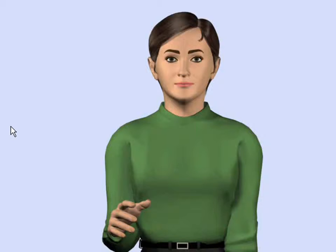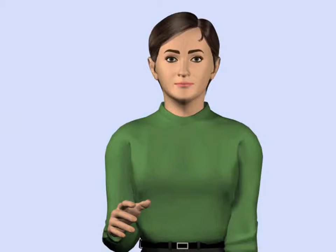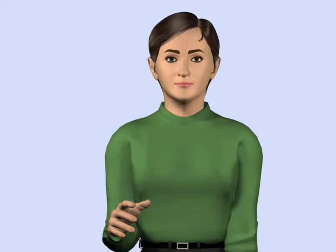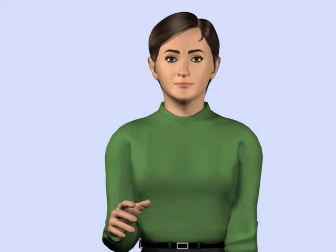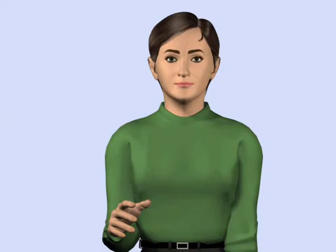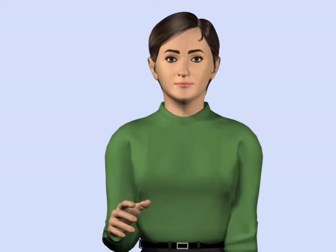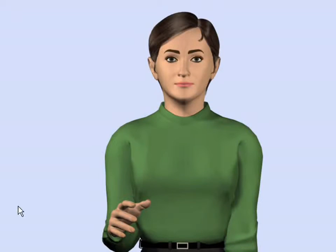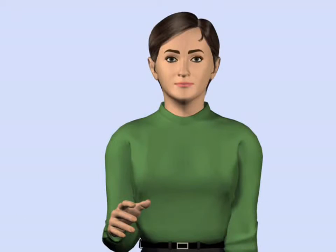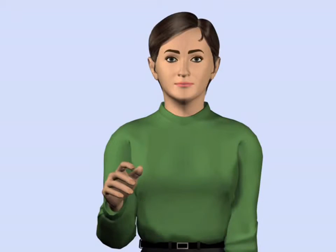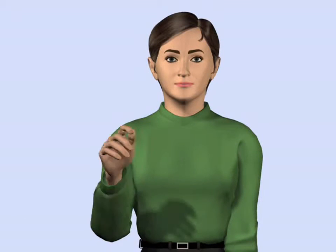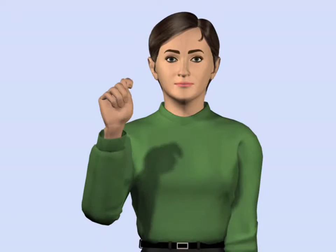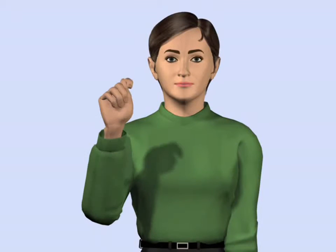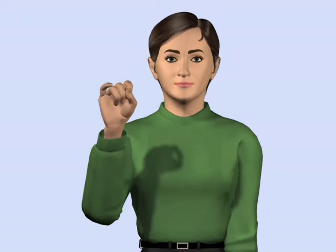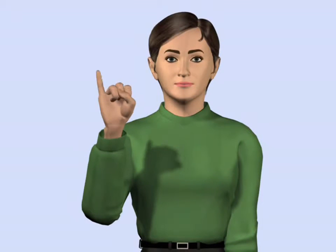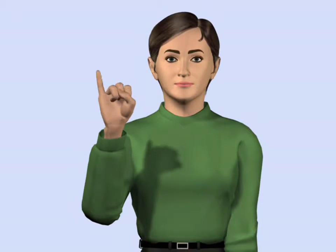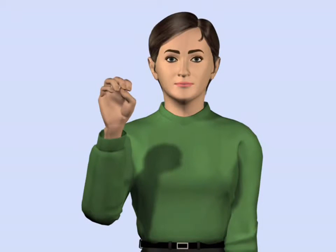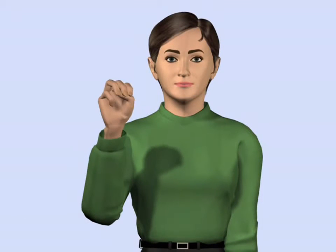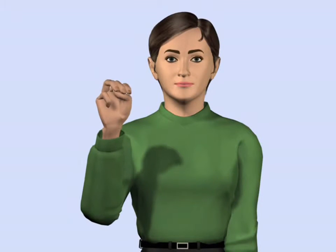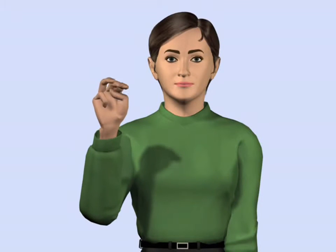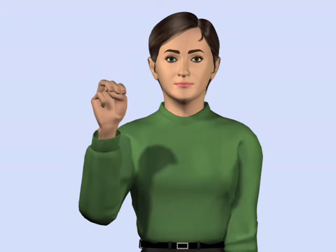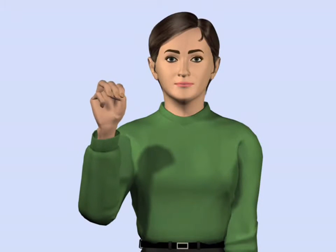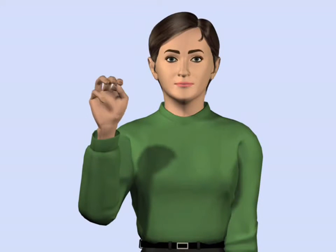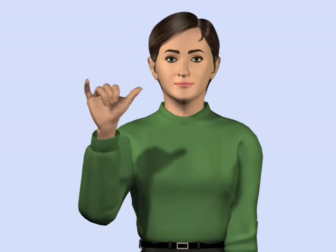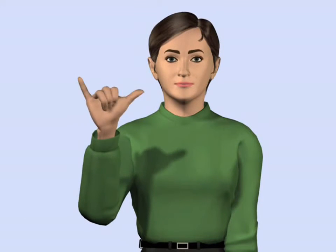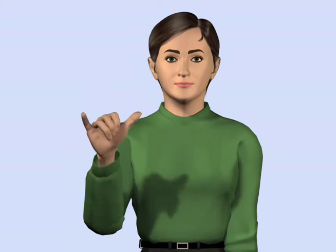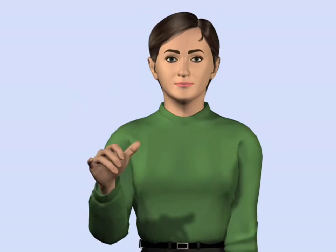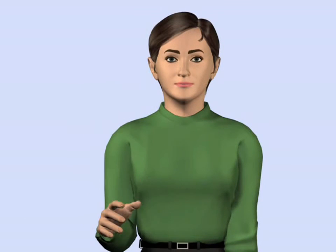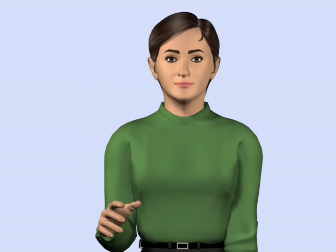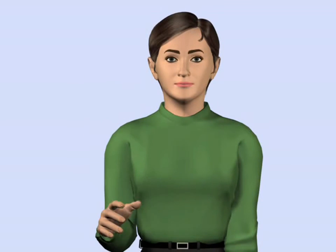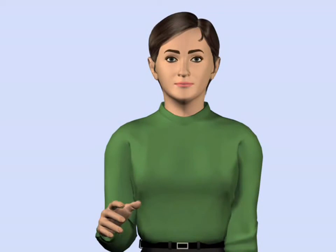Timmy Tiptoes,Timothy,Timmy